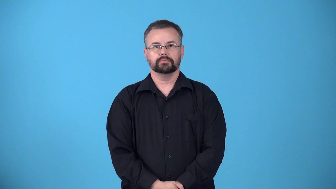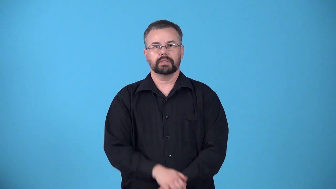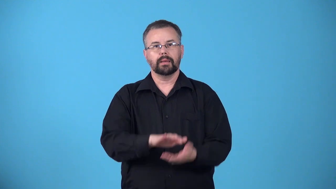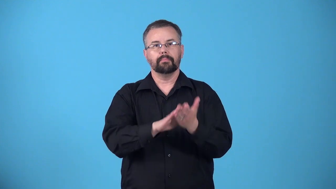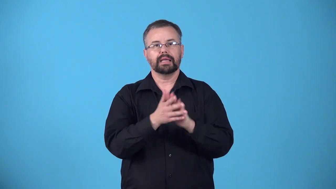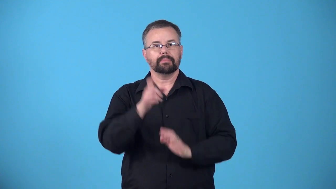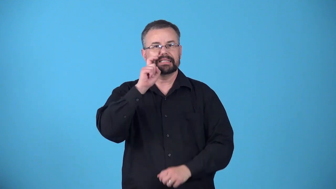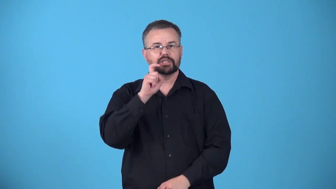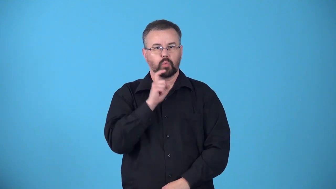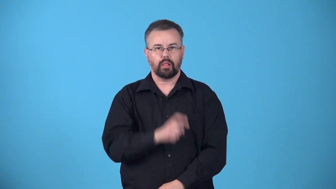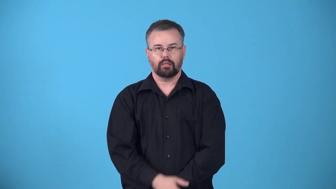sexualize